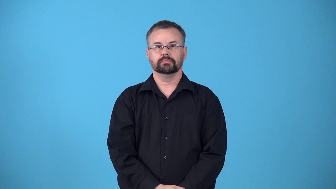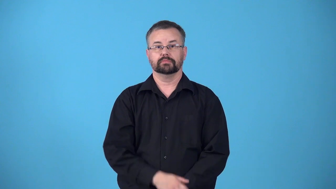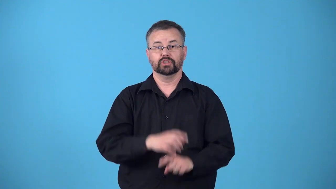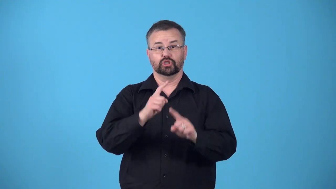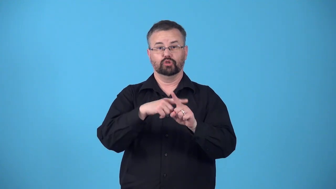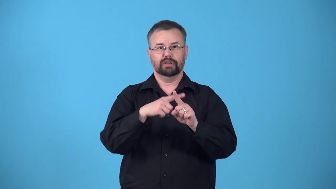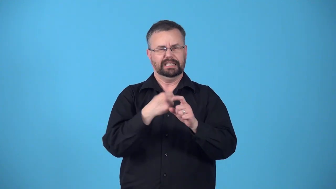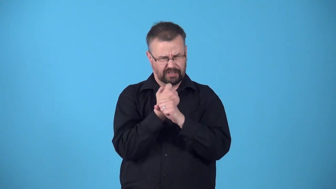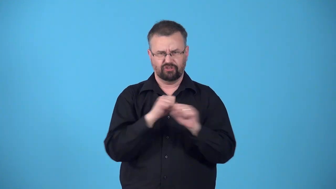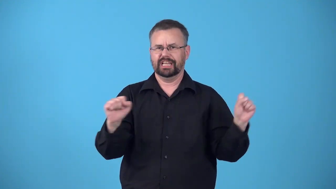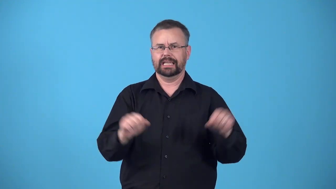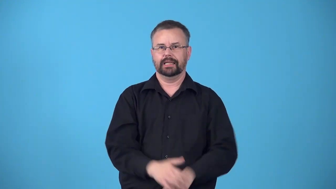rent free